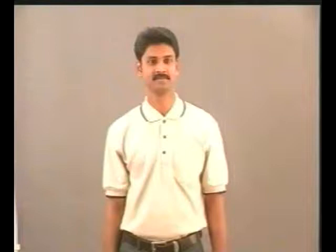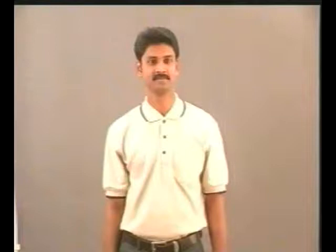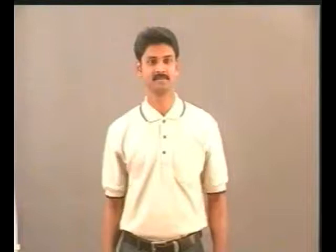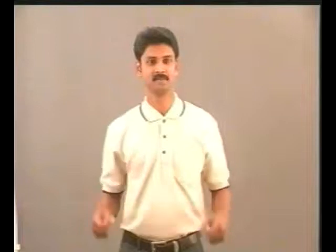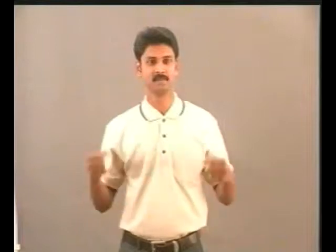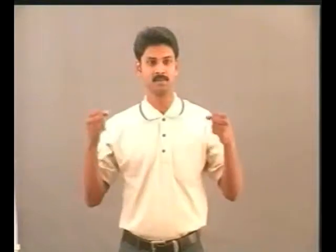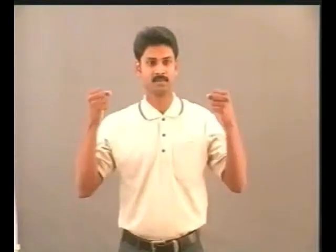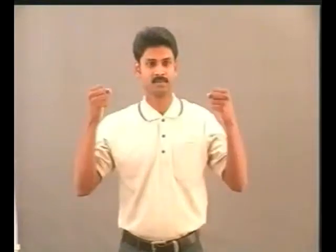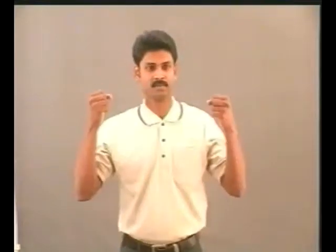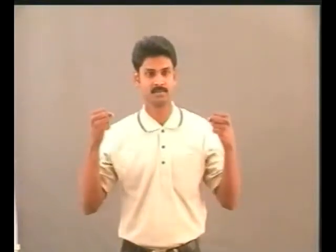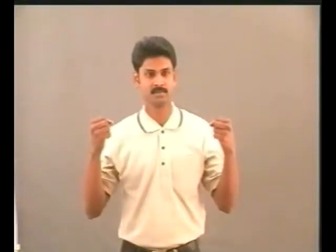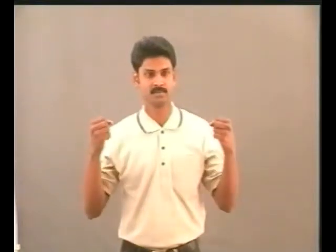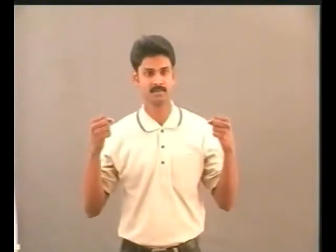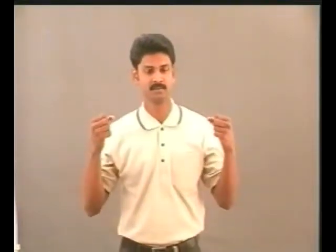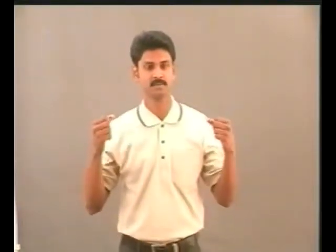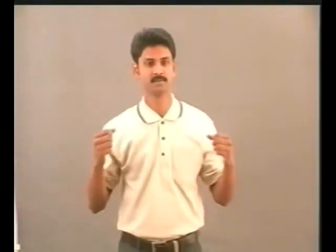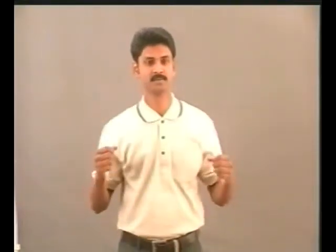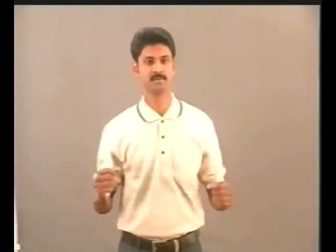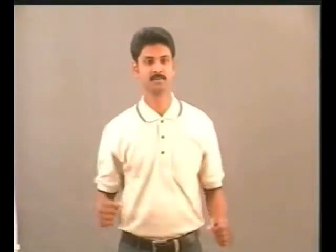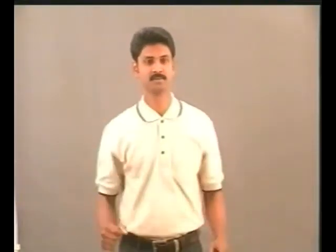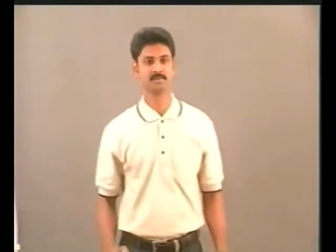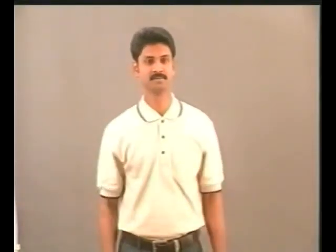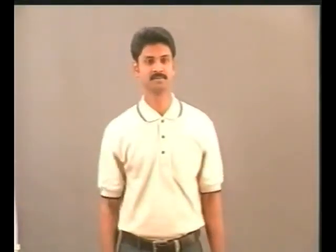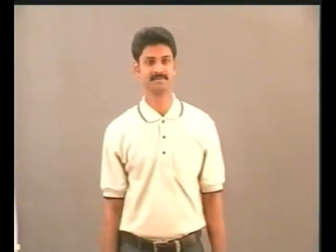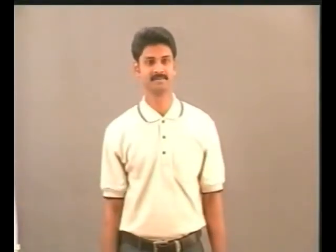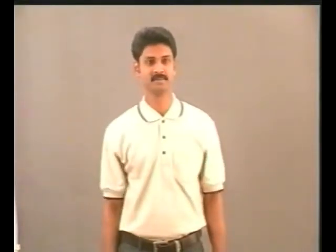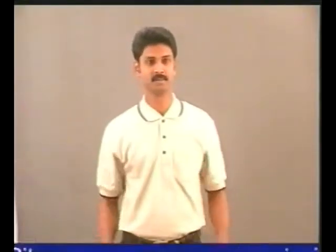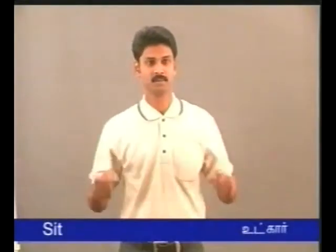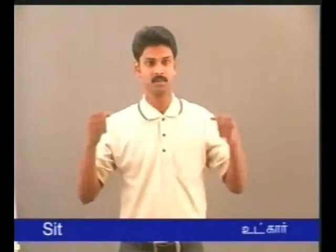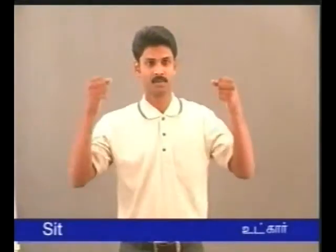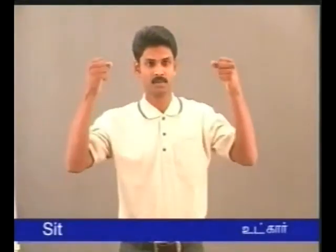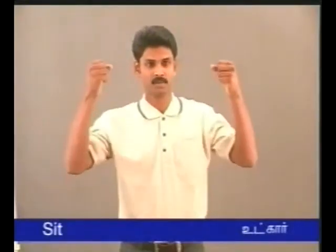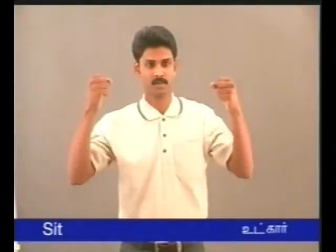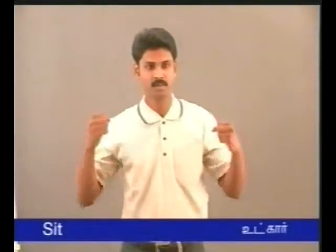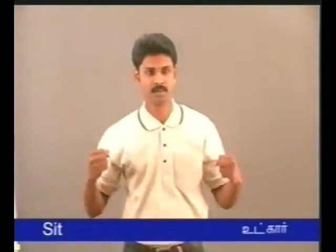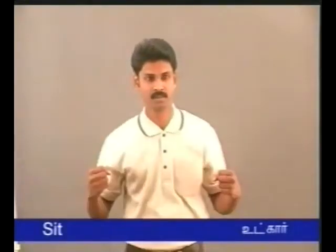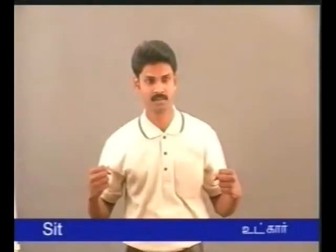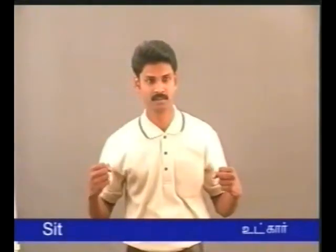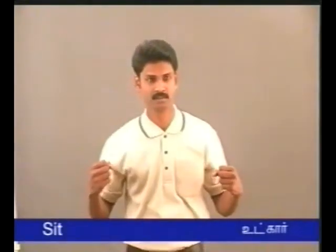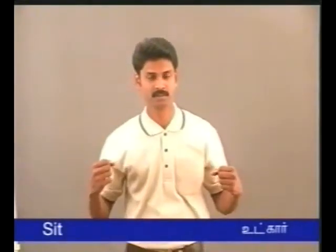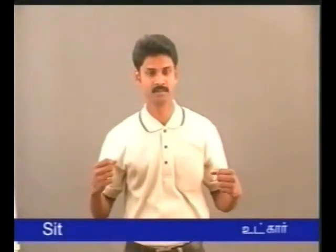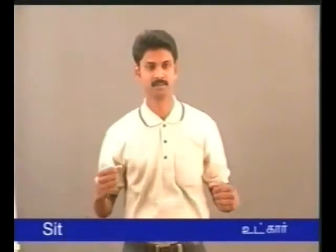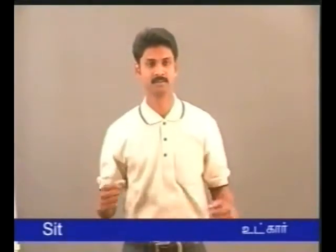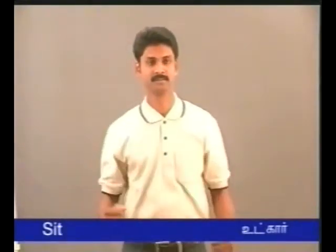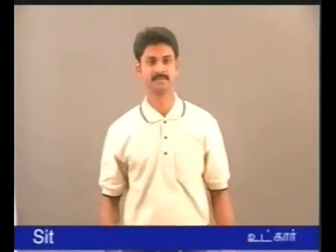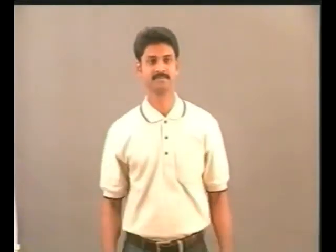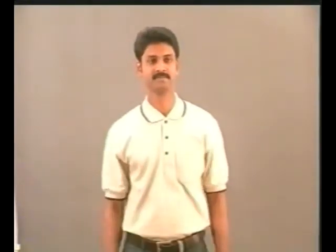sit